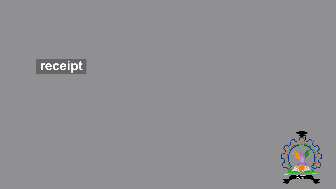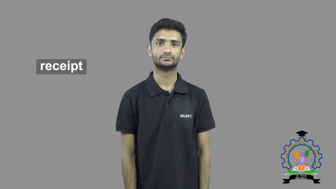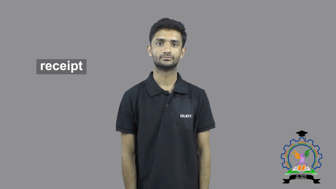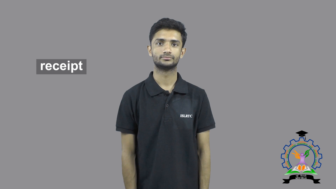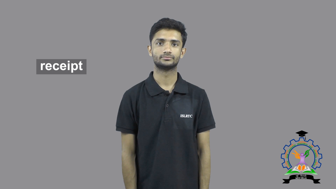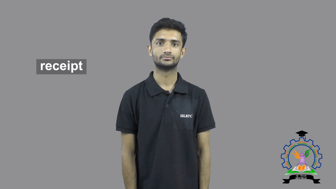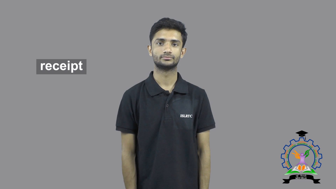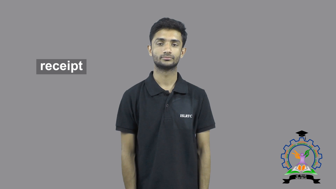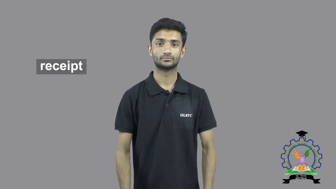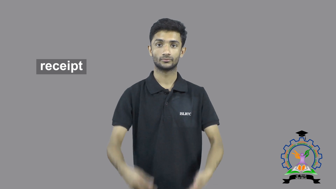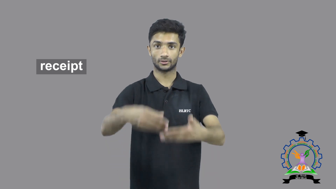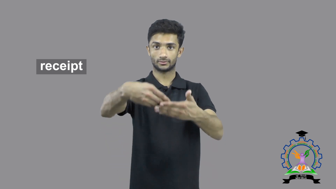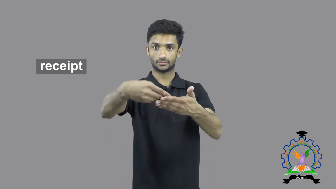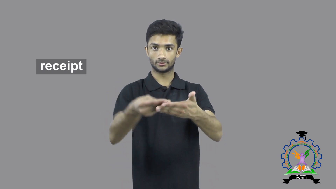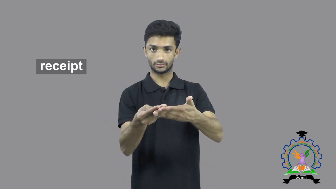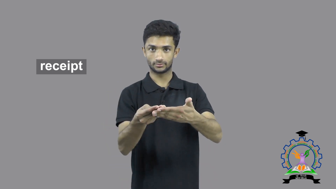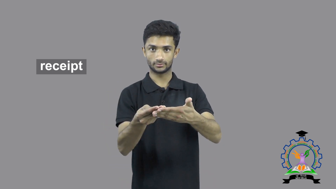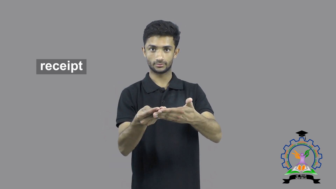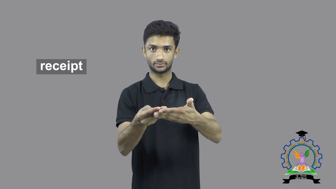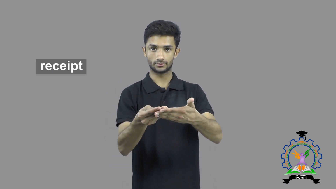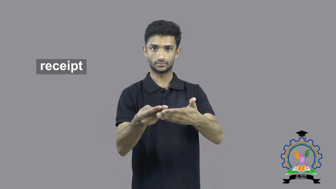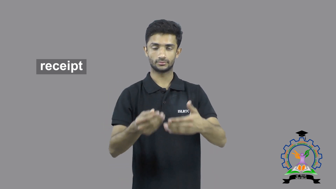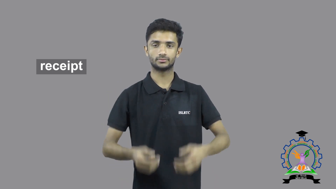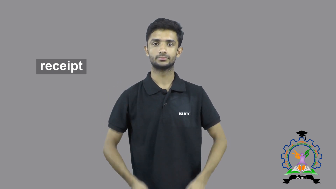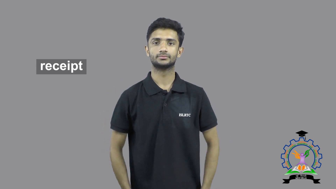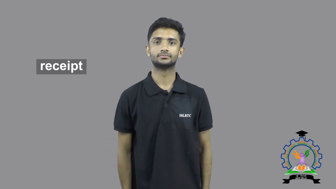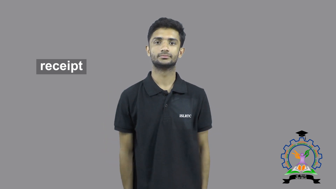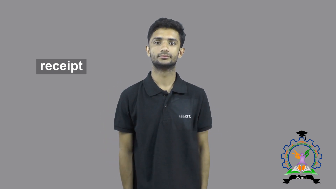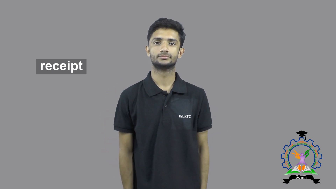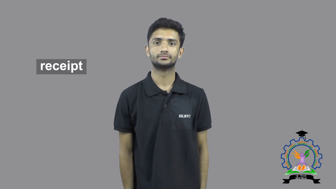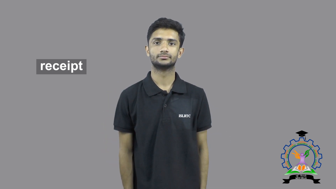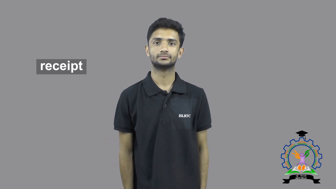receipt